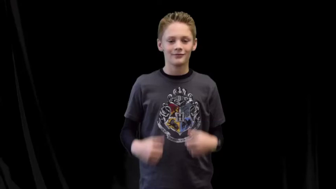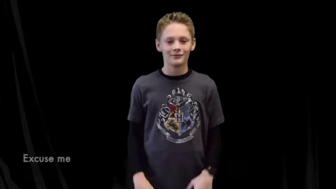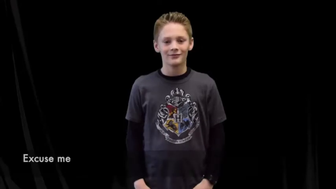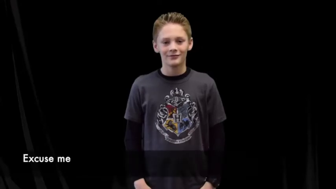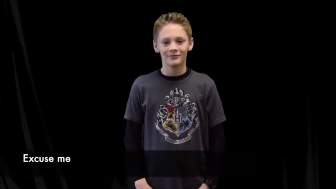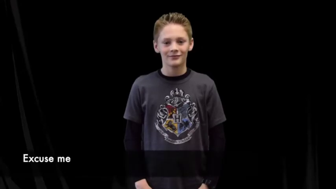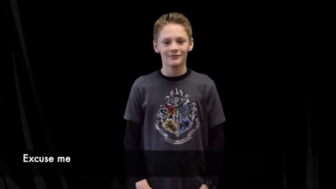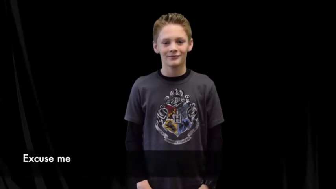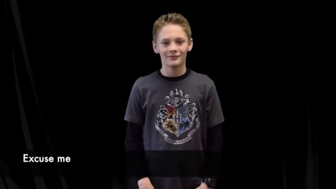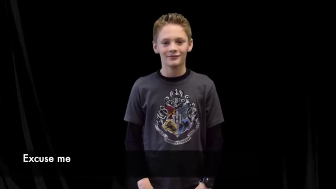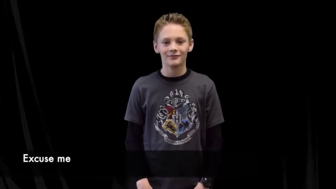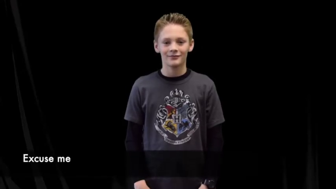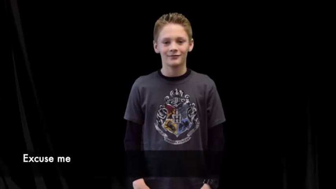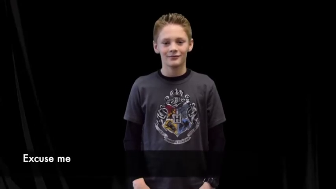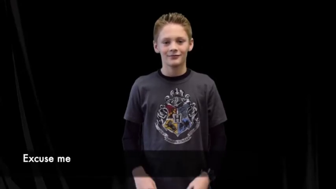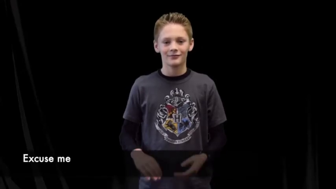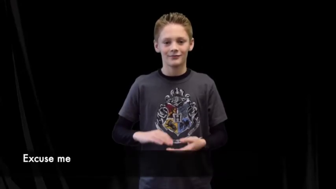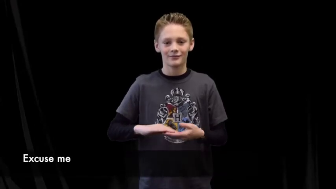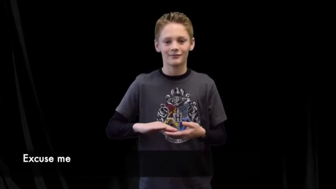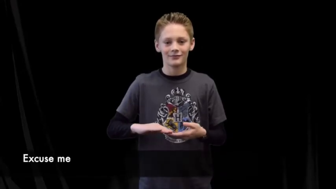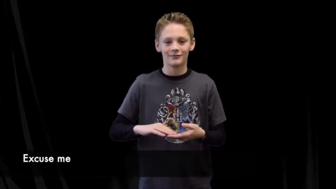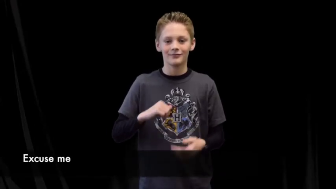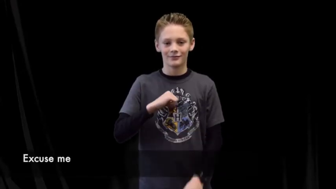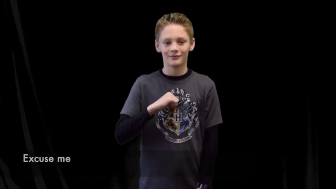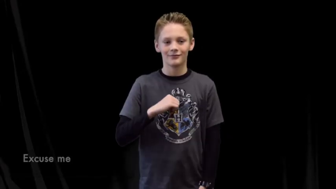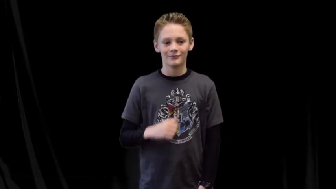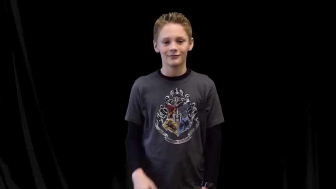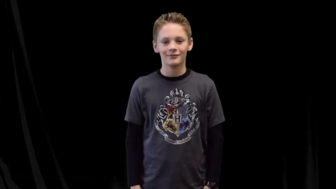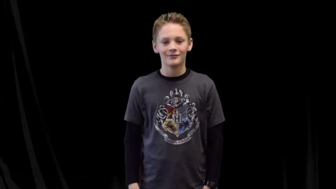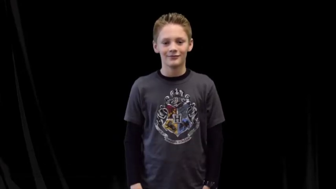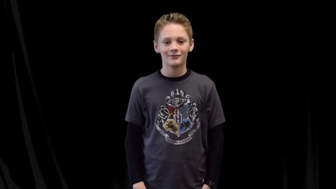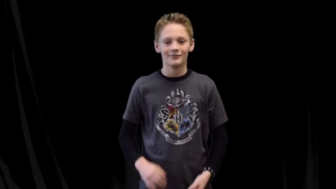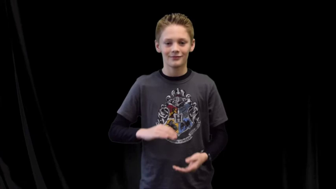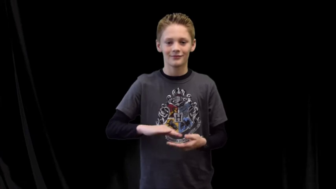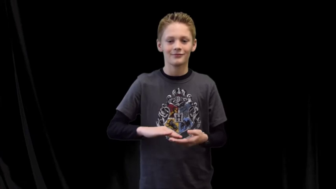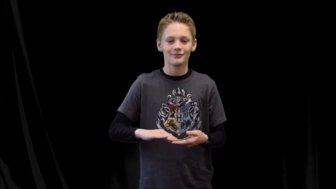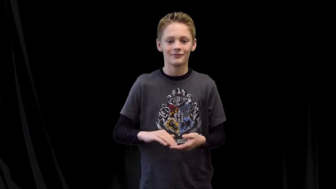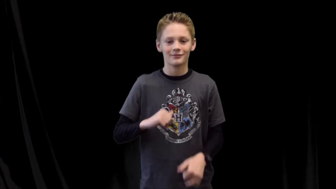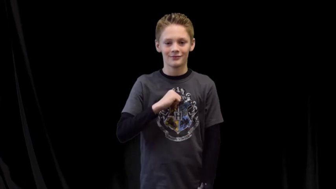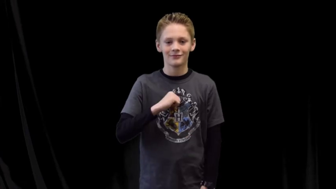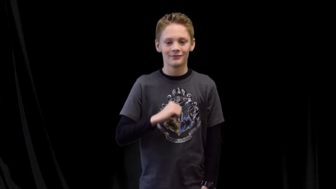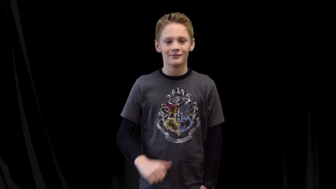Excuse Me